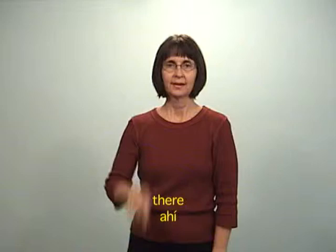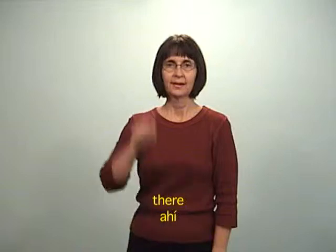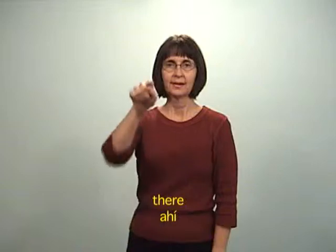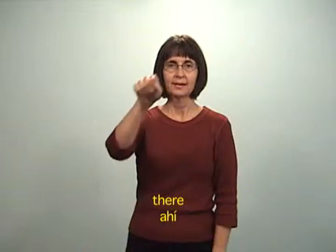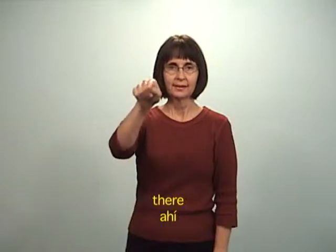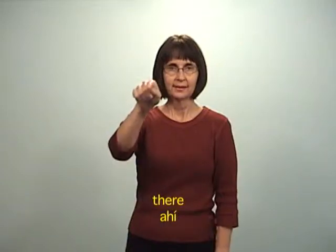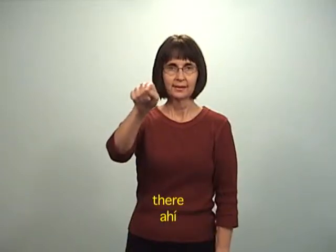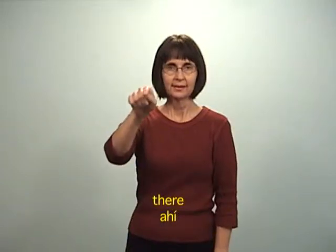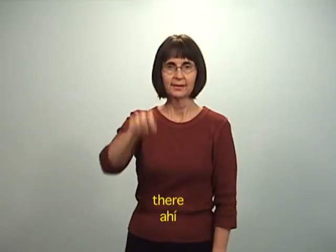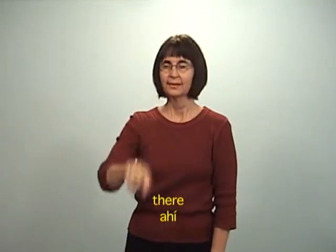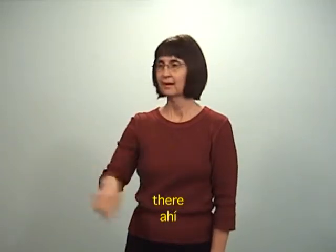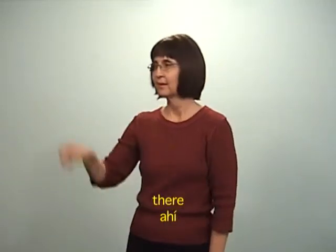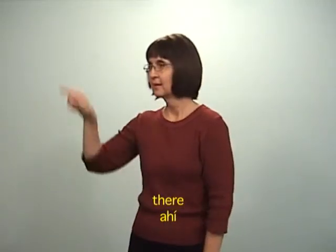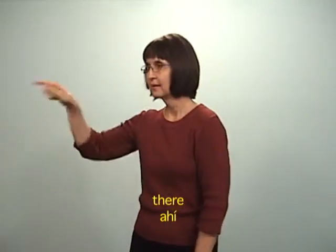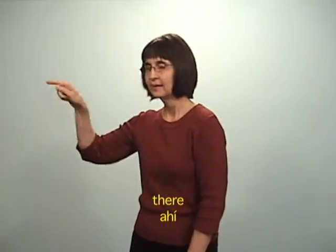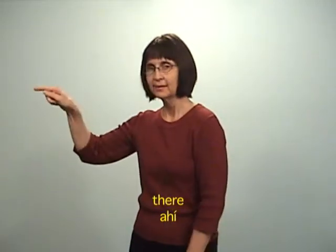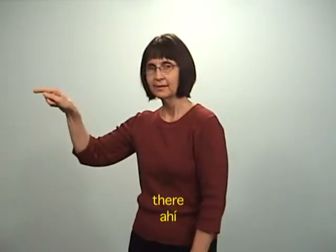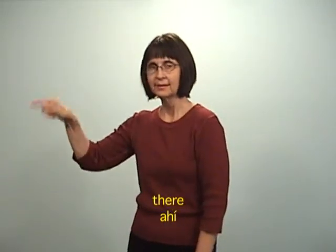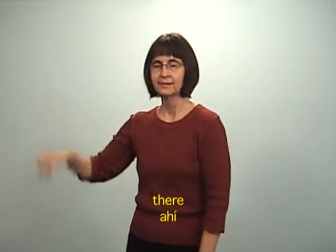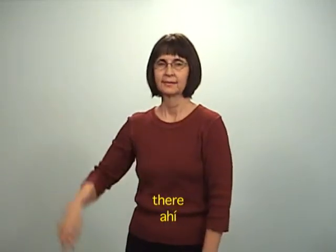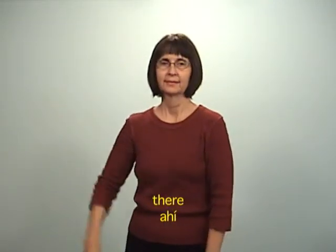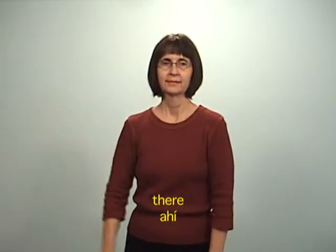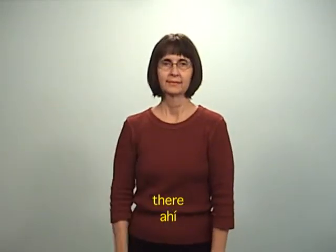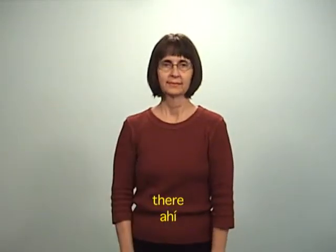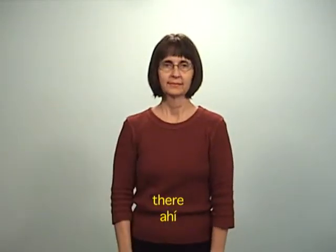There